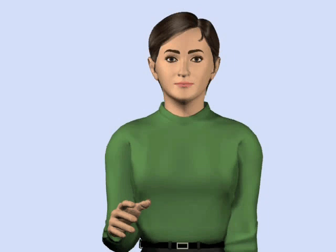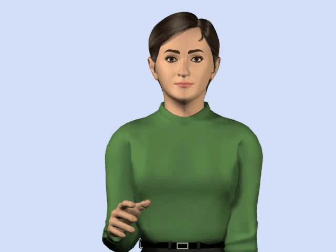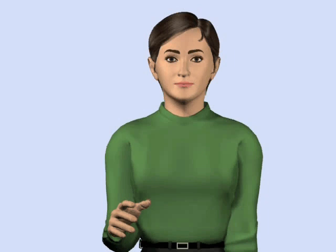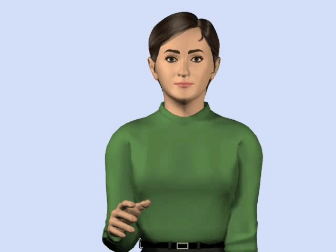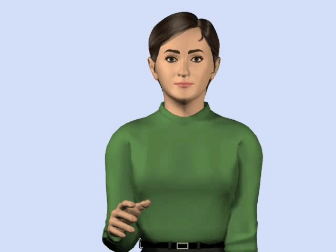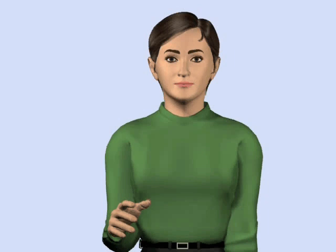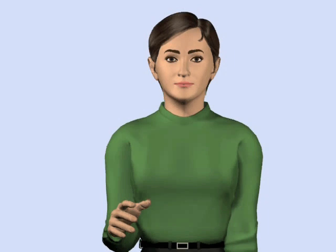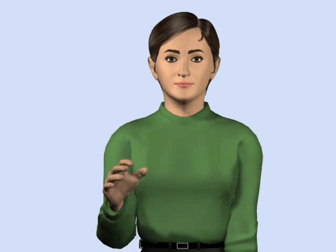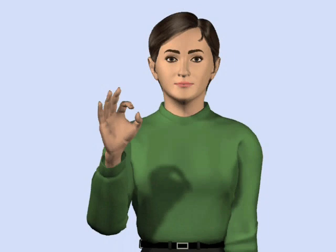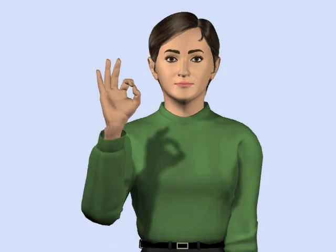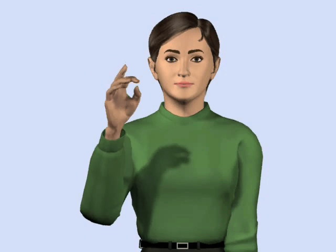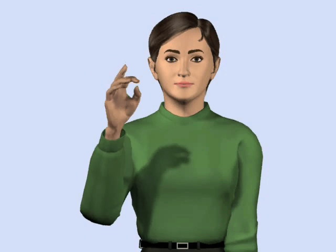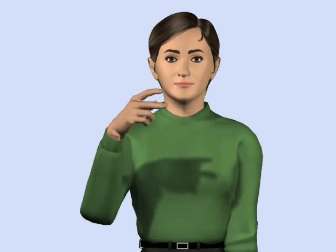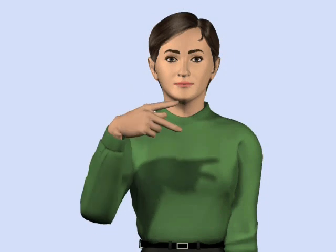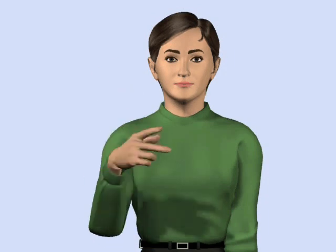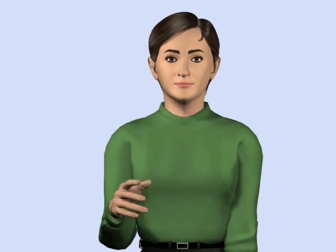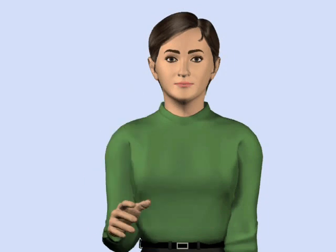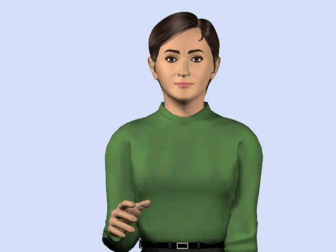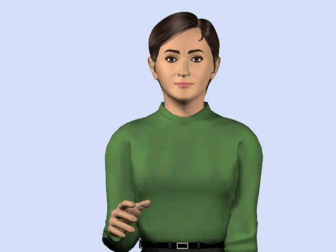Forest Park,GA